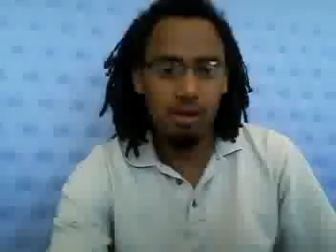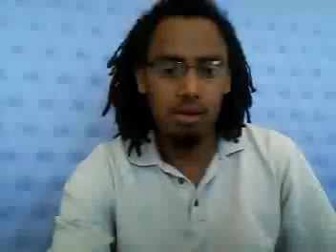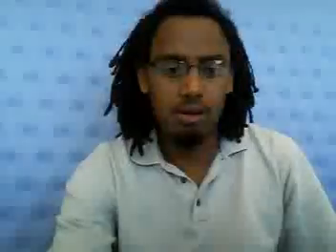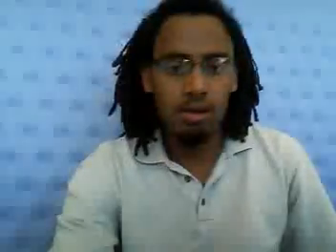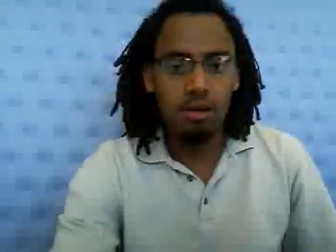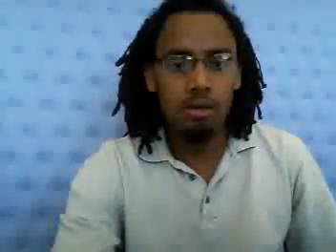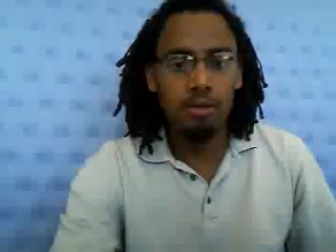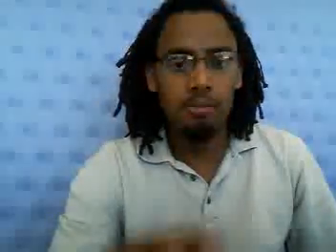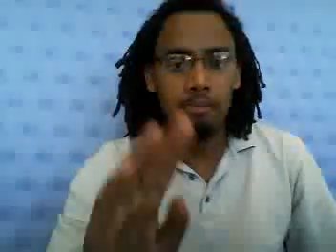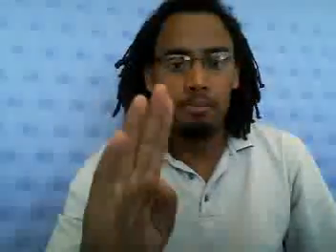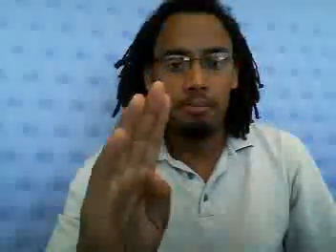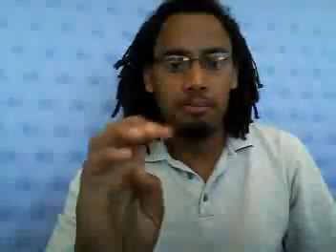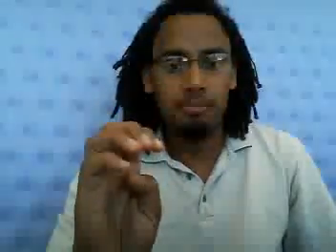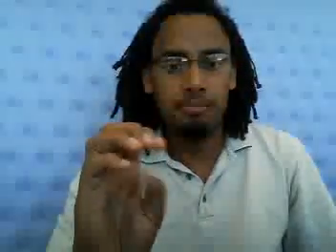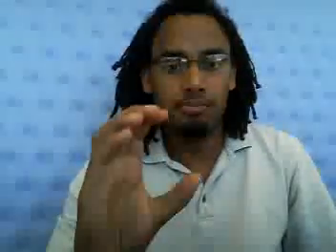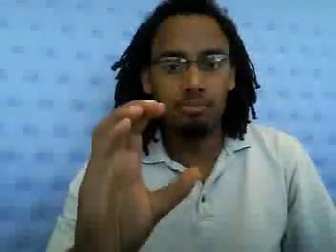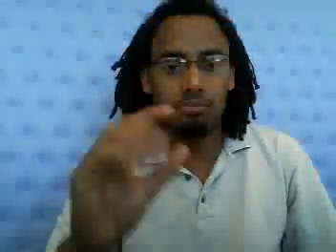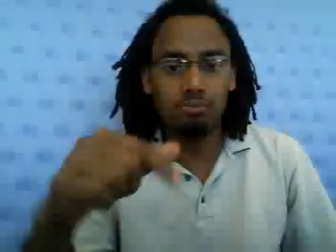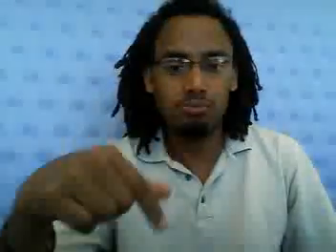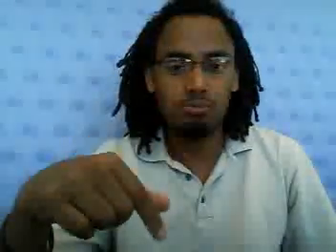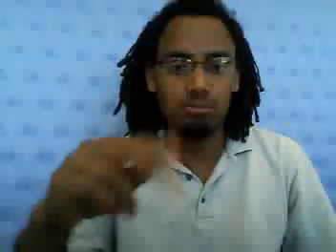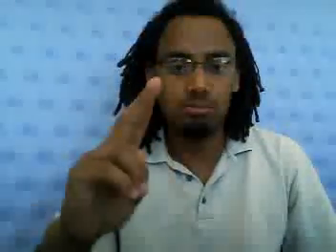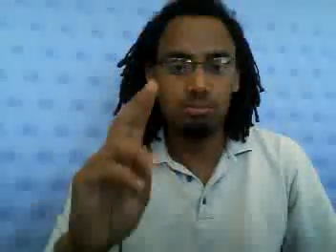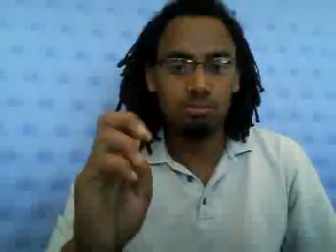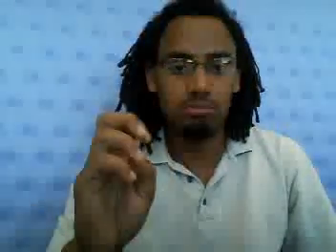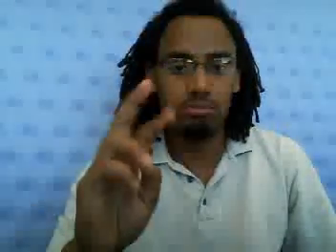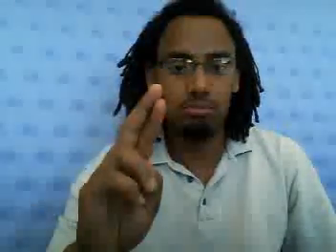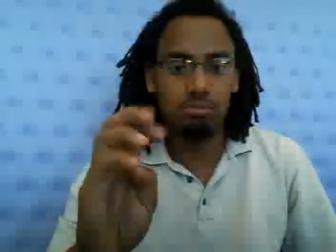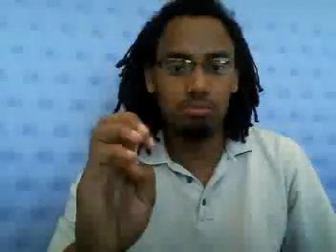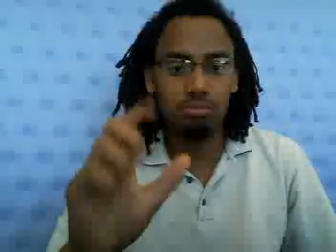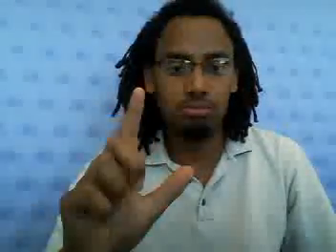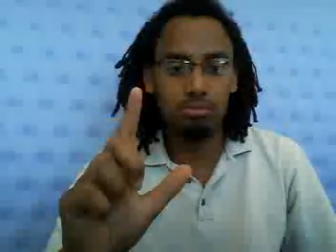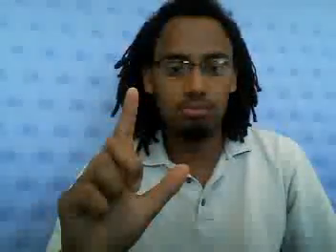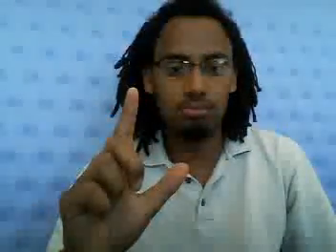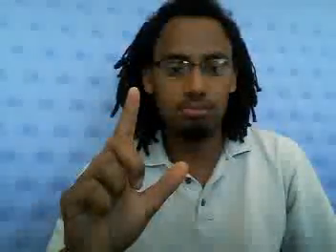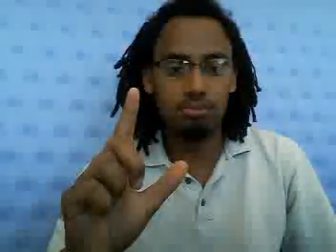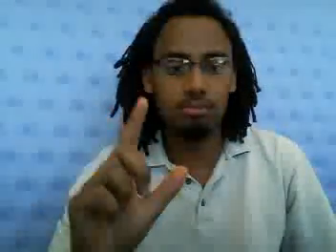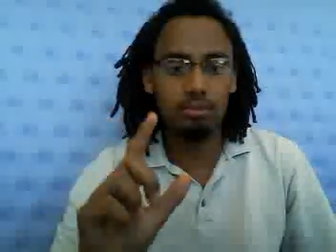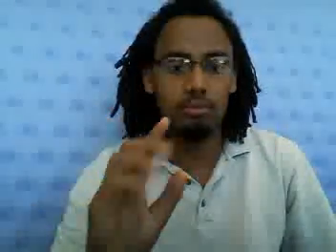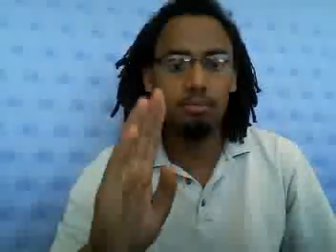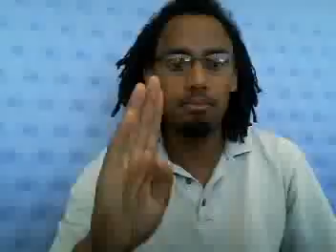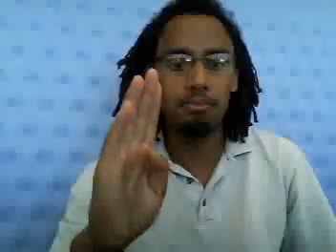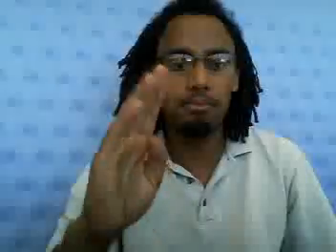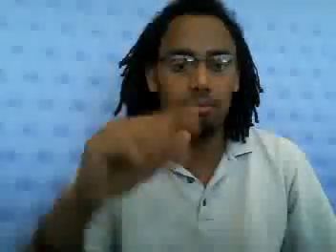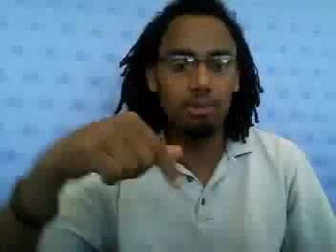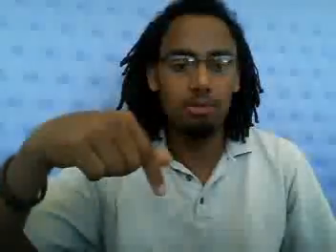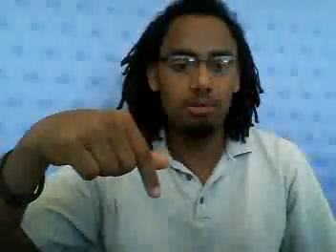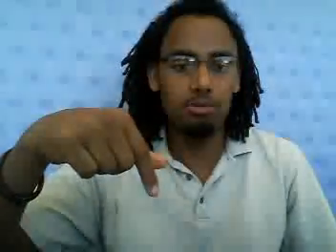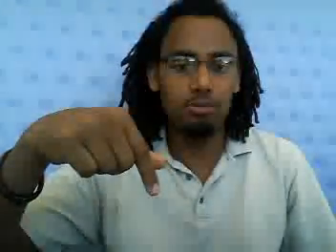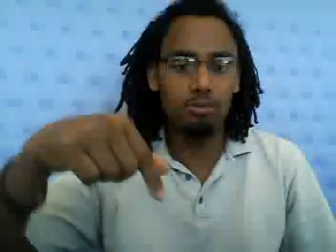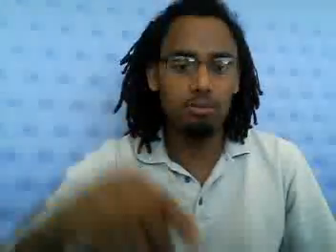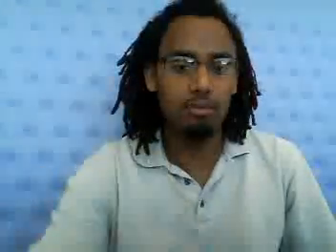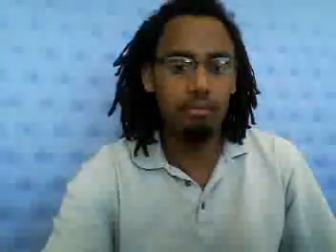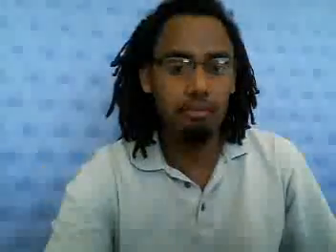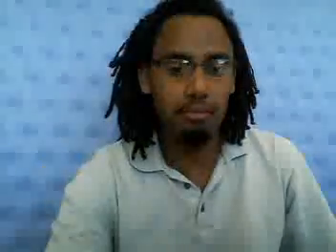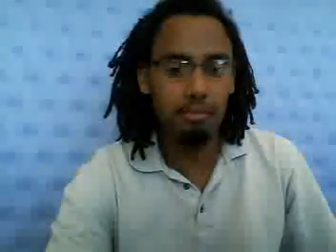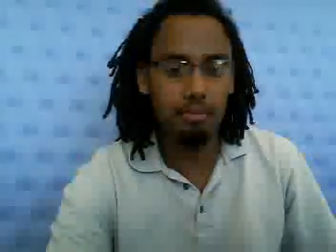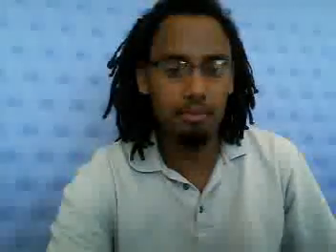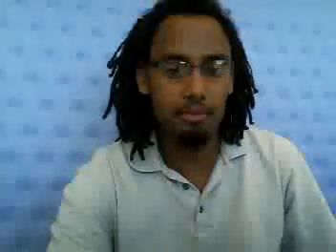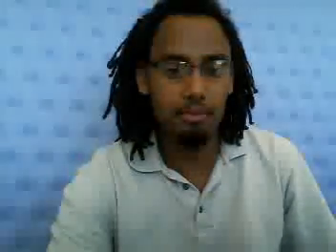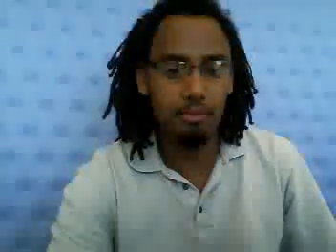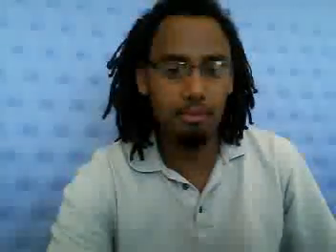Becquerel